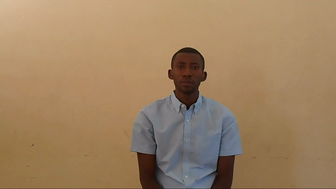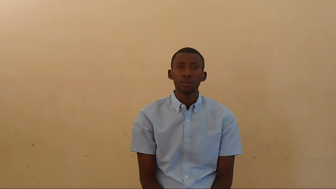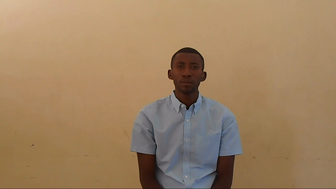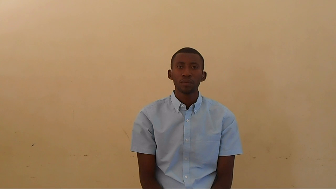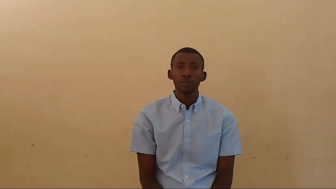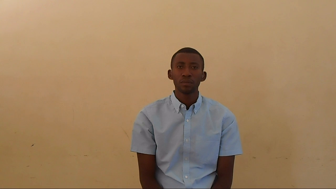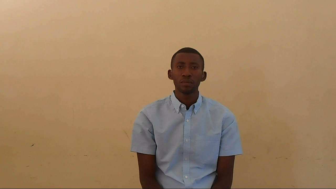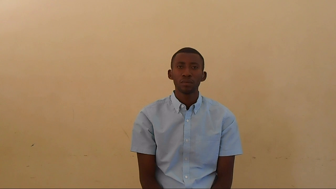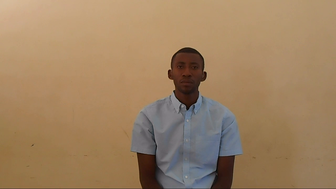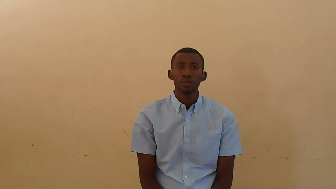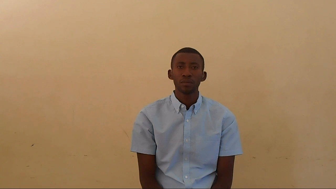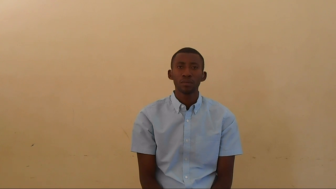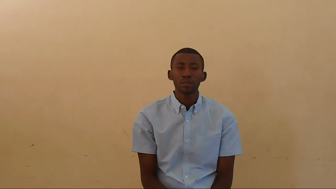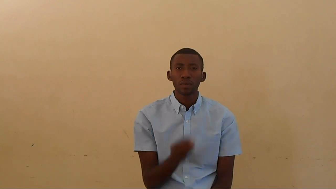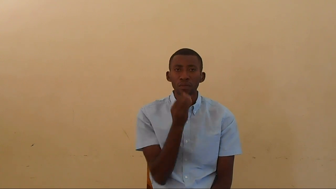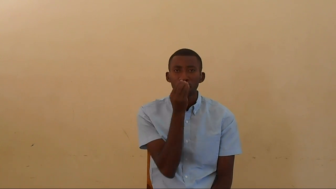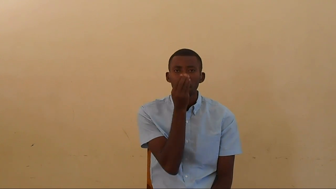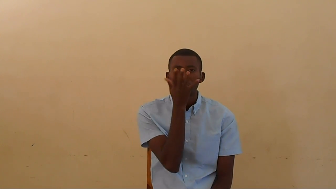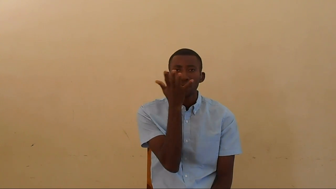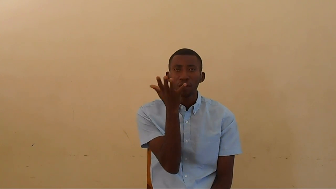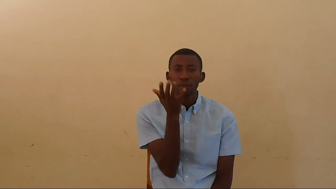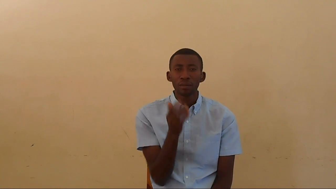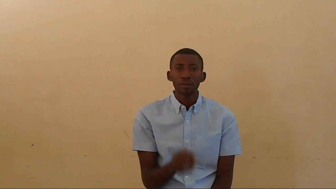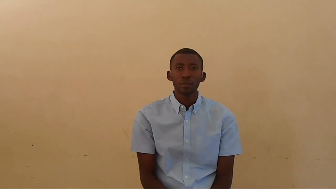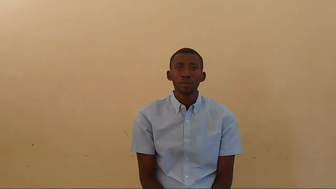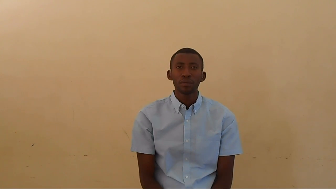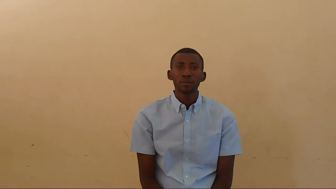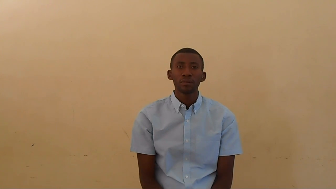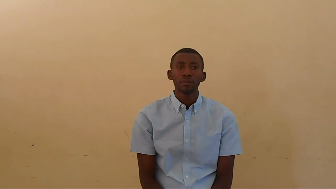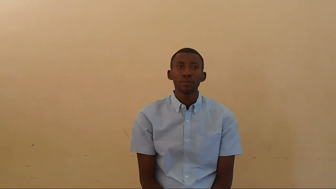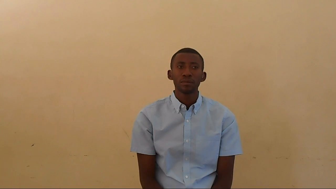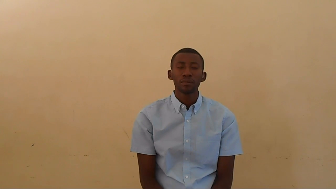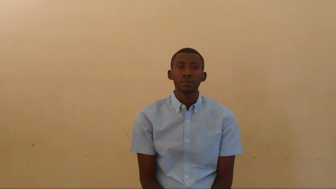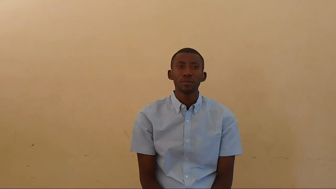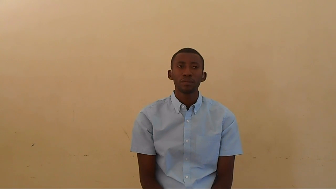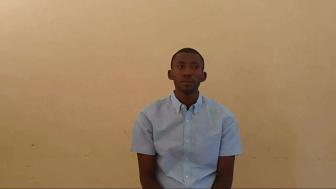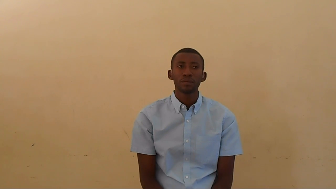flower